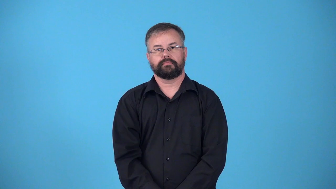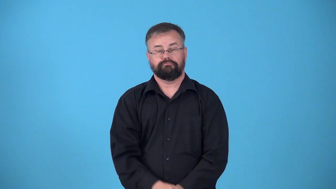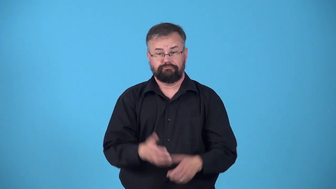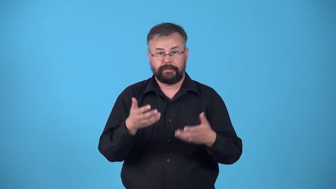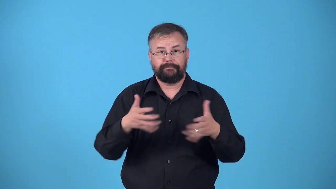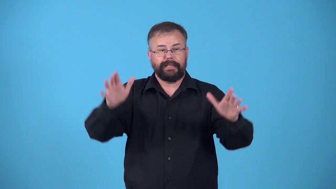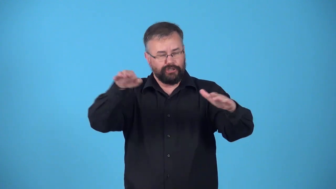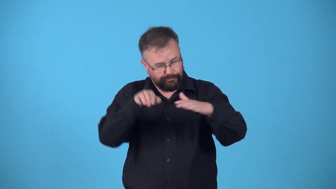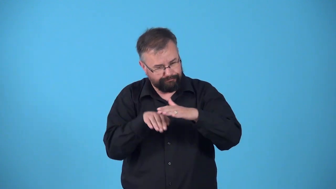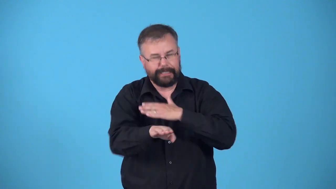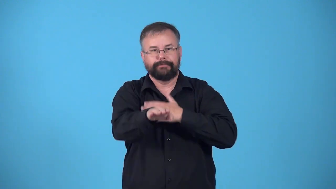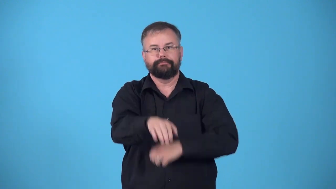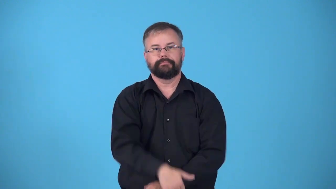once in